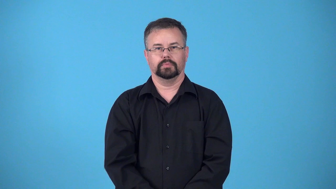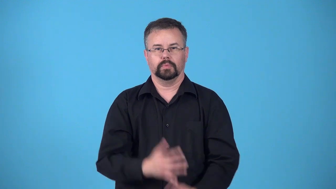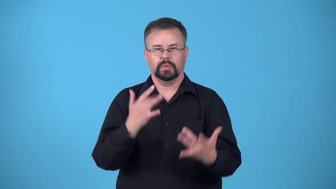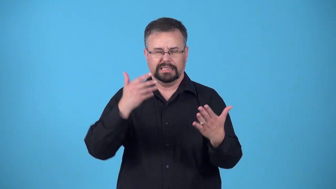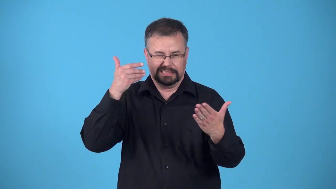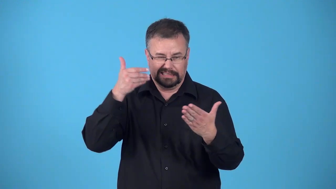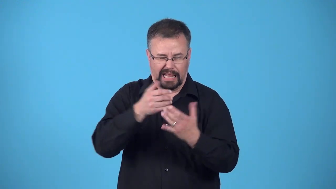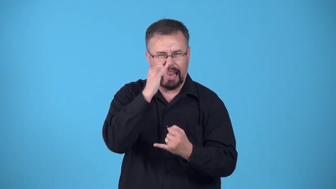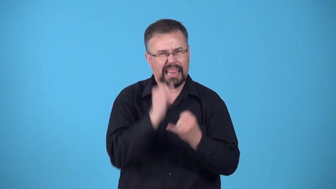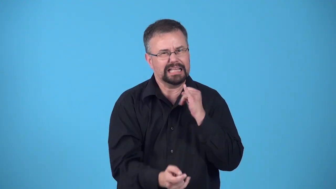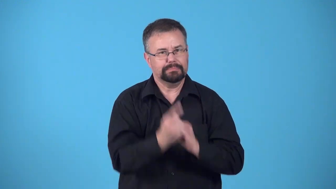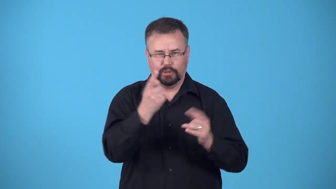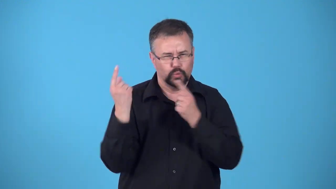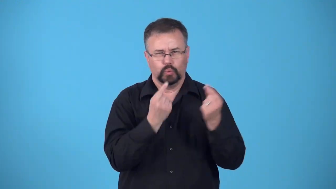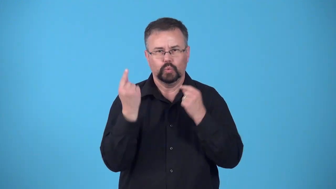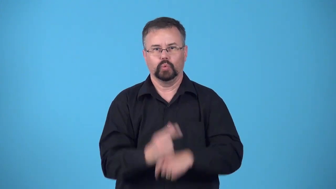under the wire